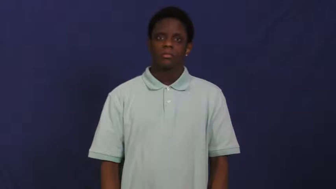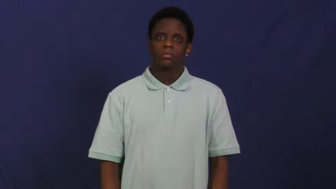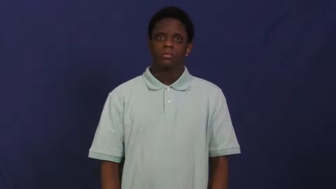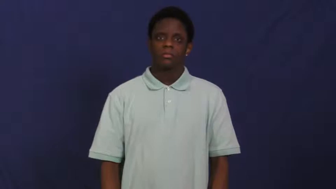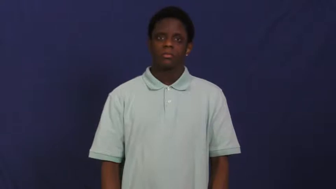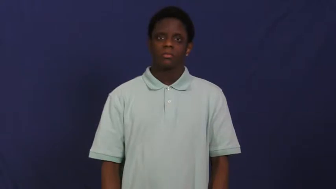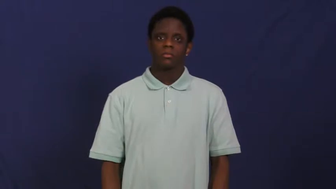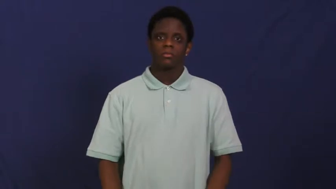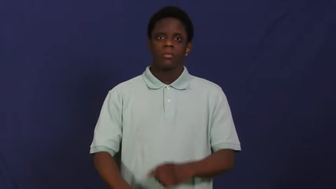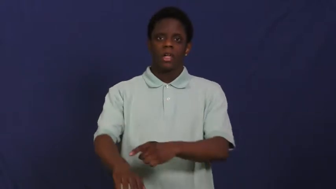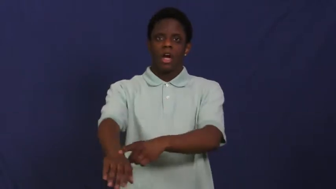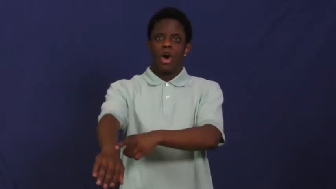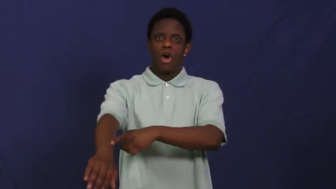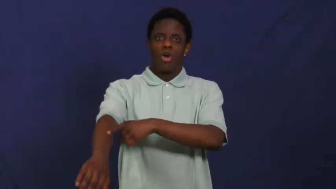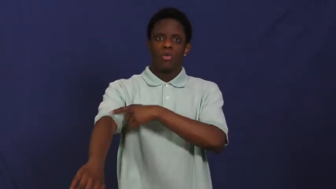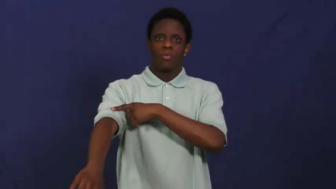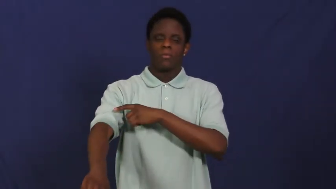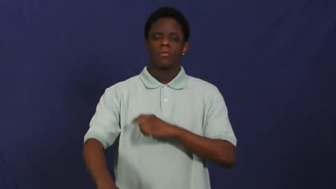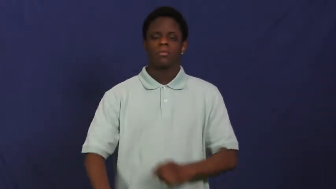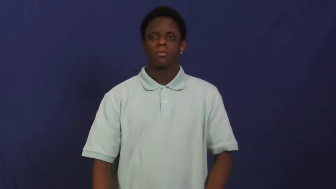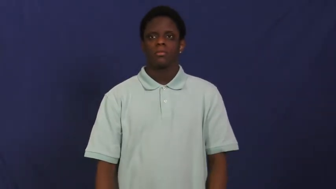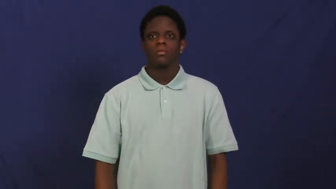long